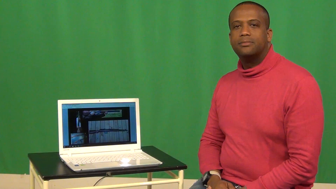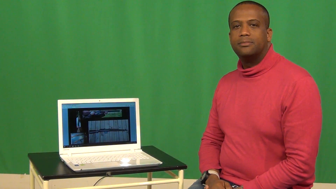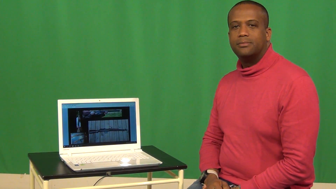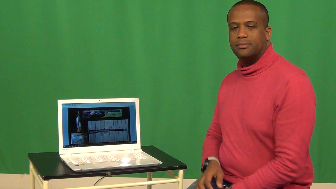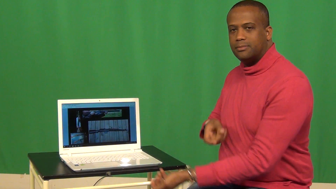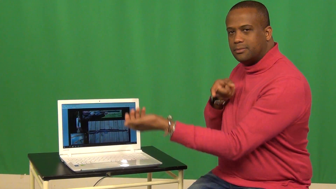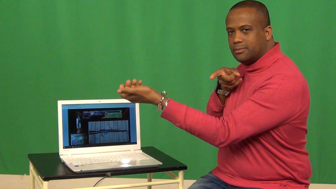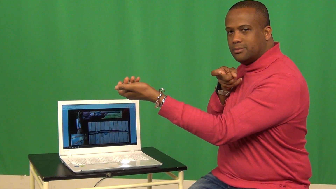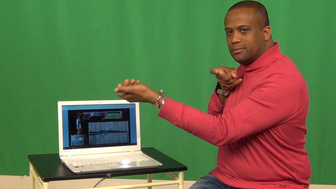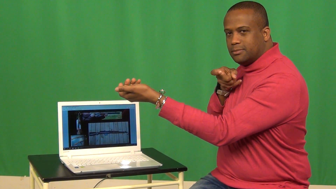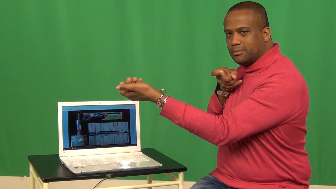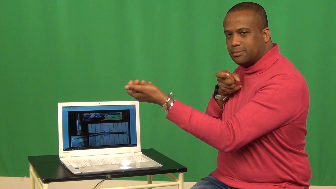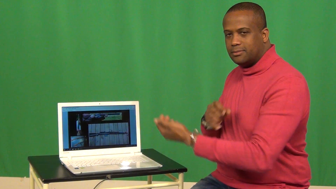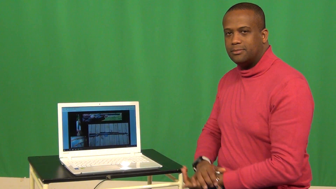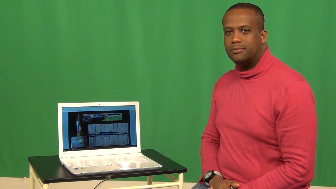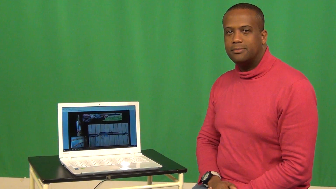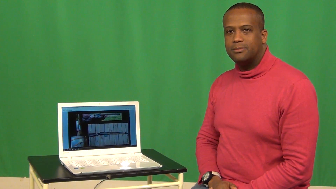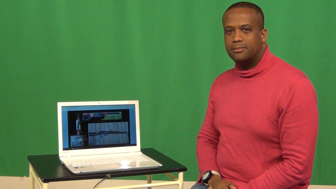rifle